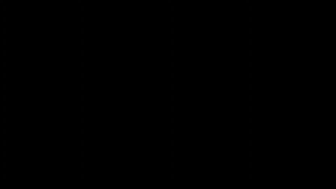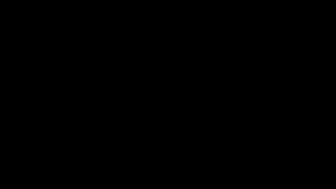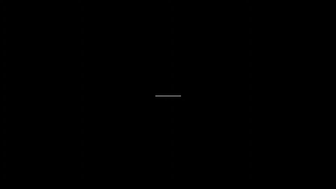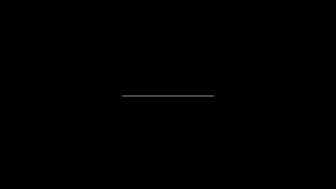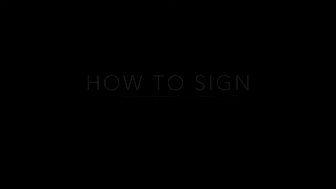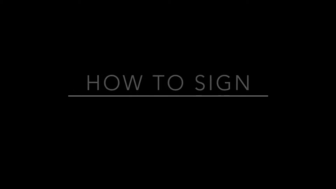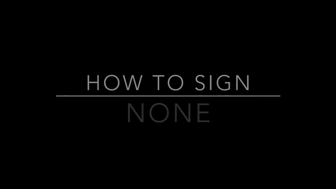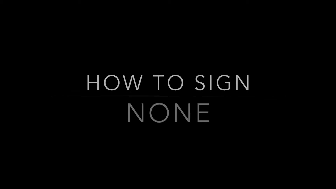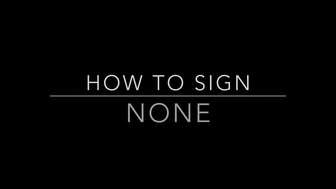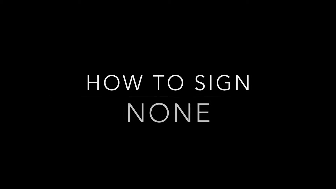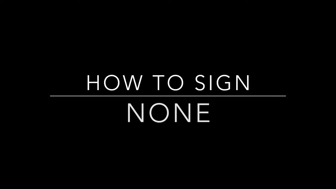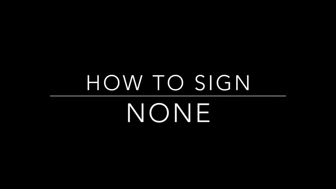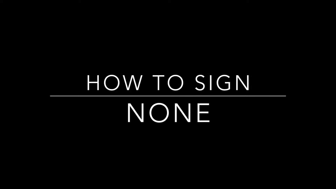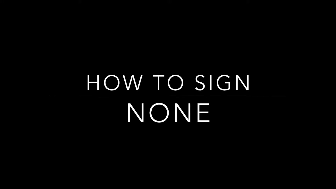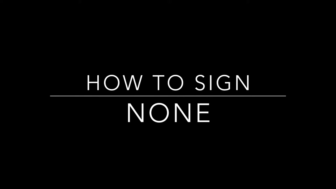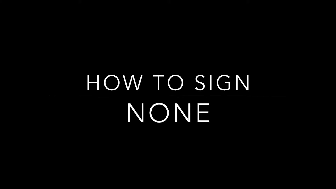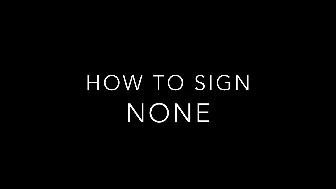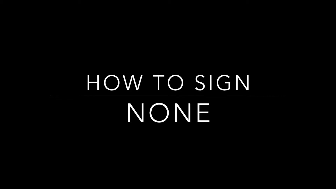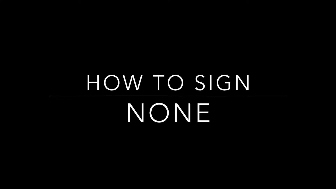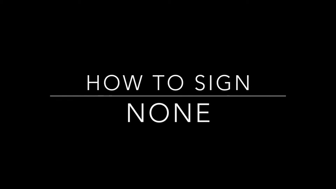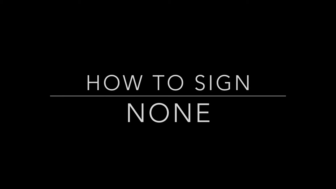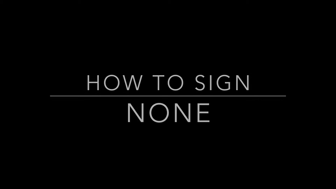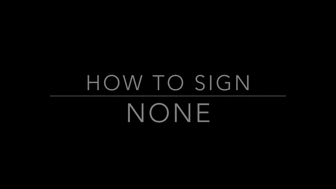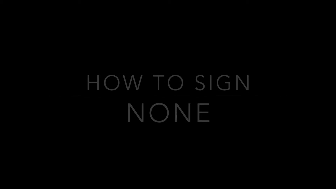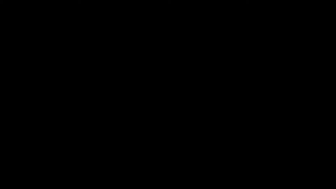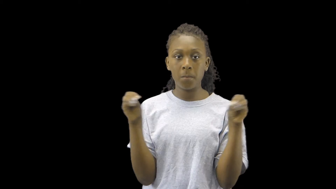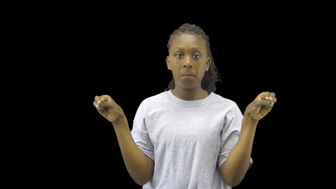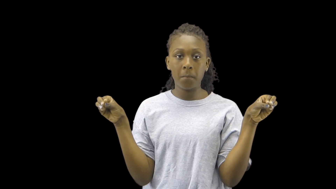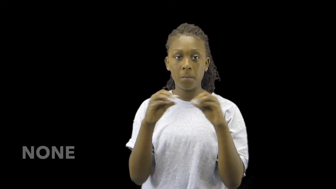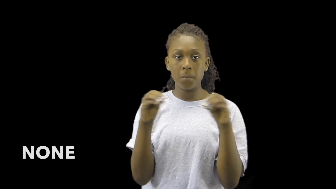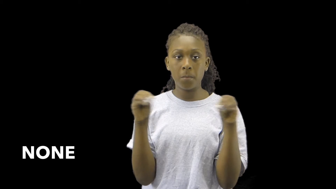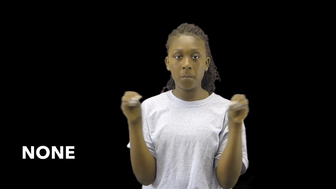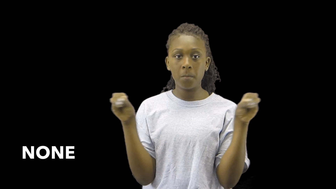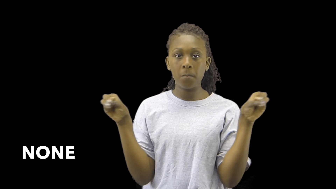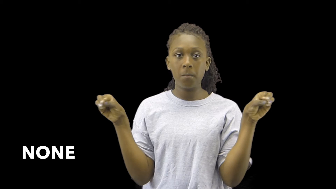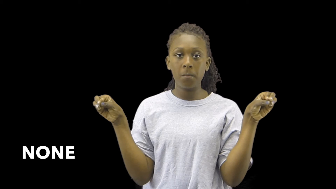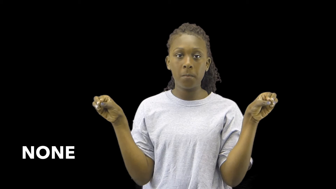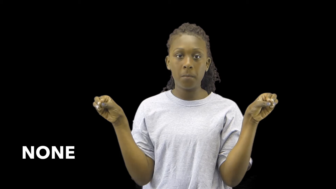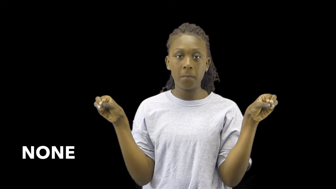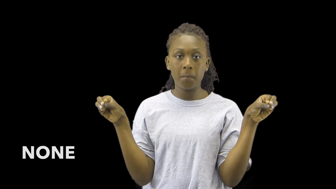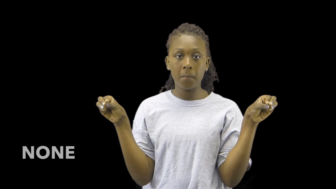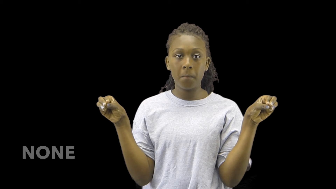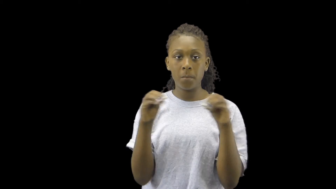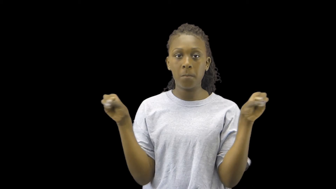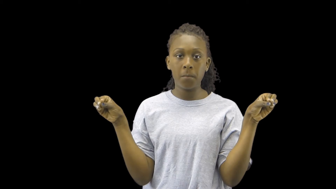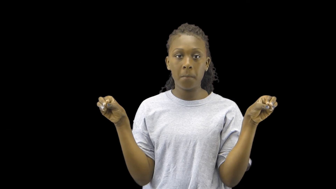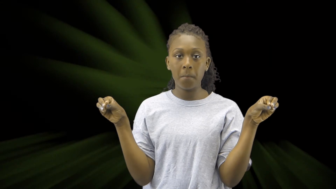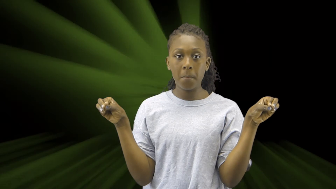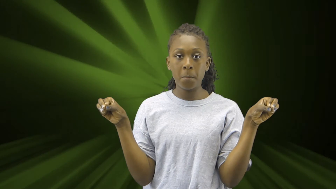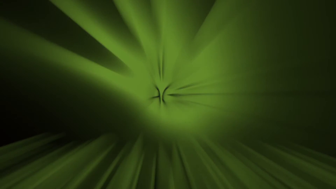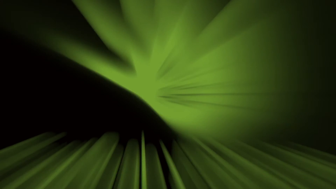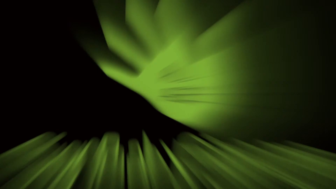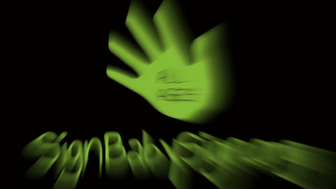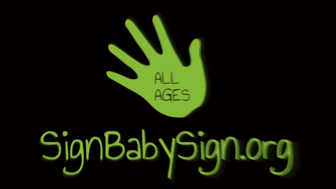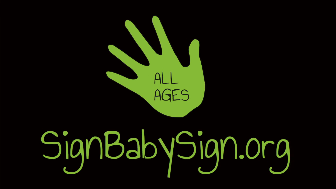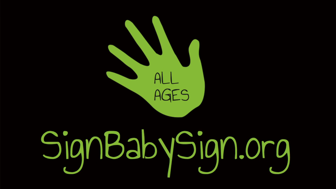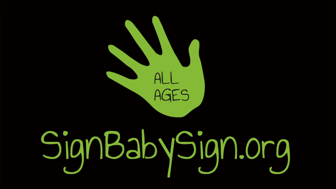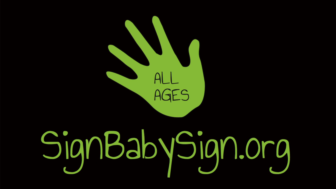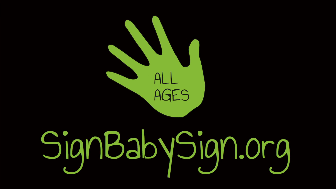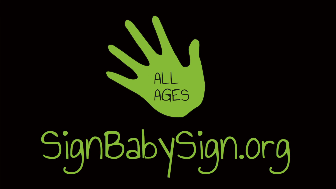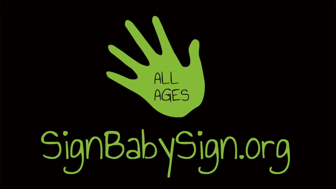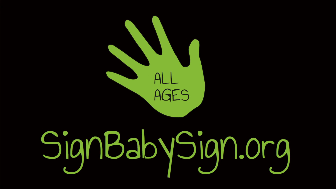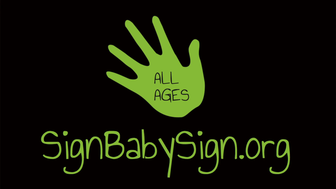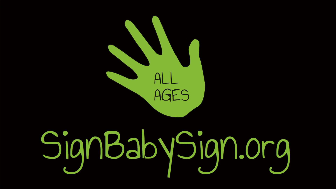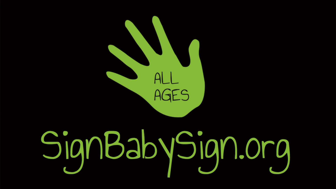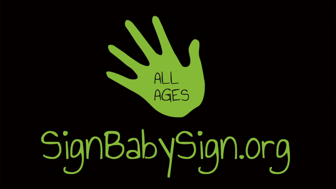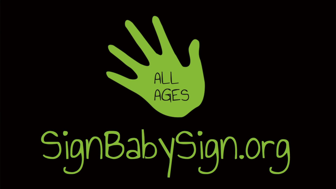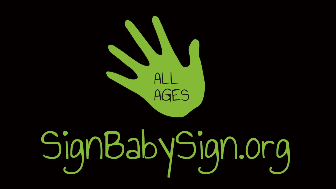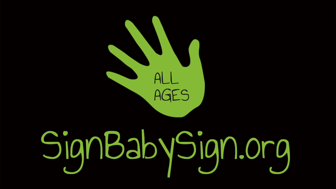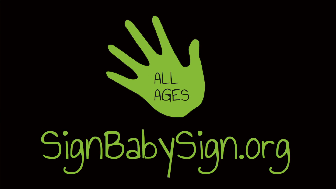None